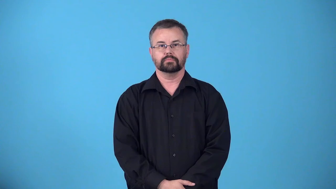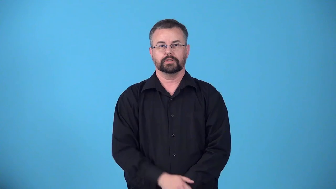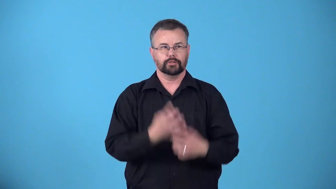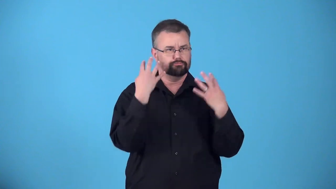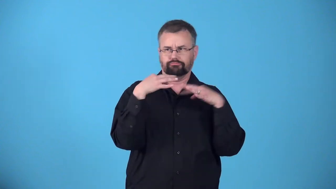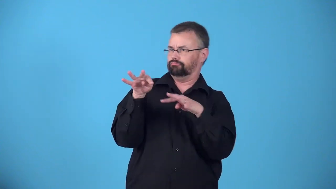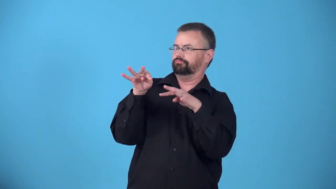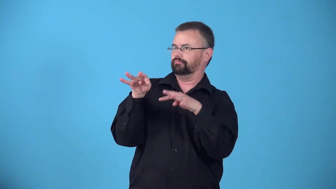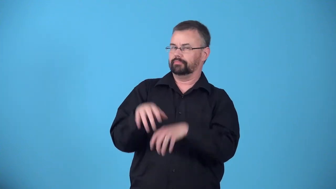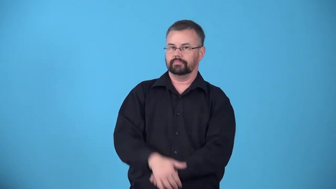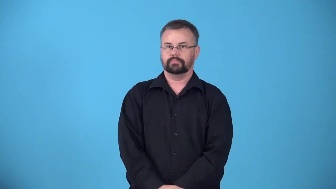all eyes on